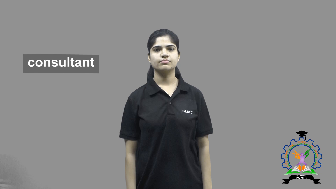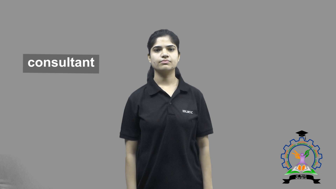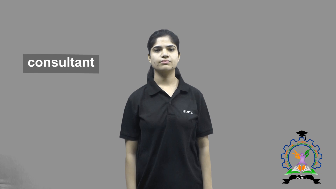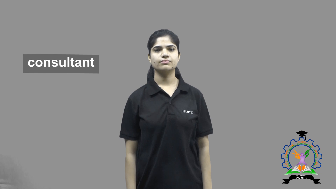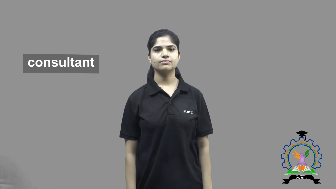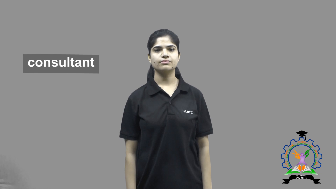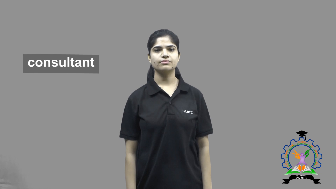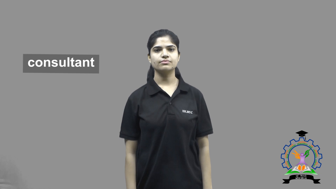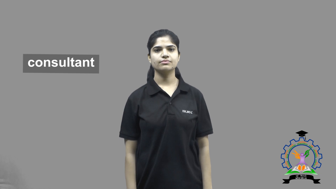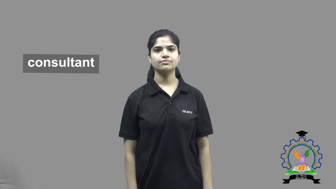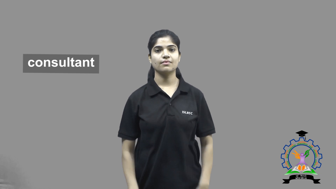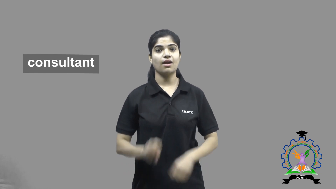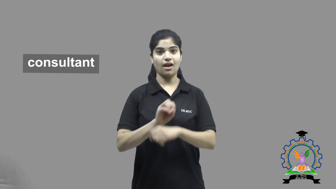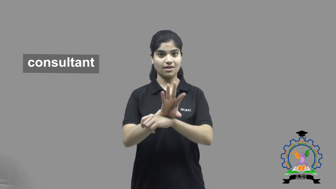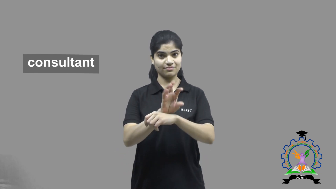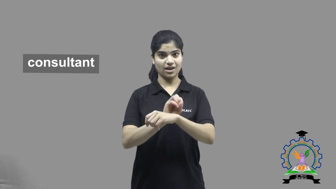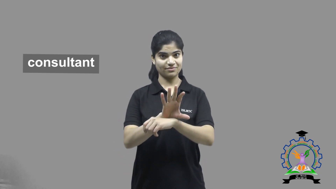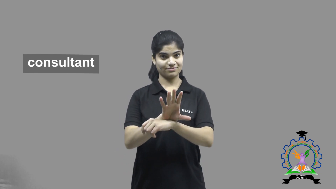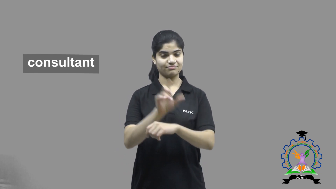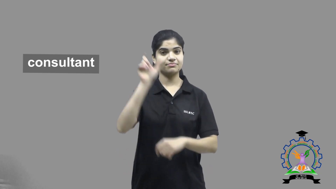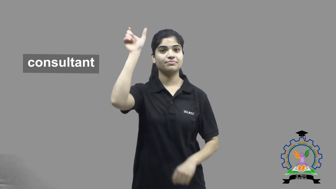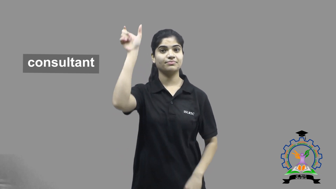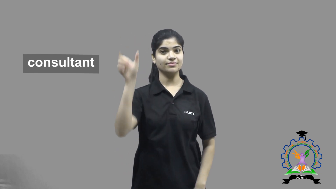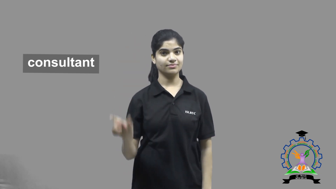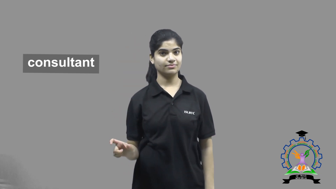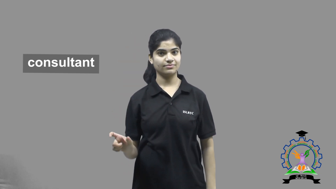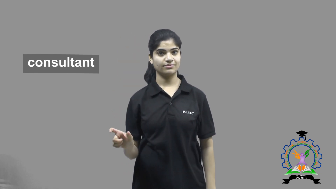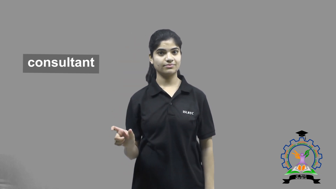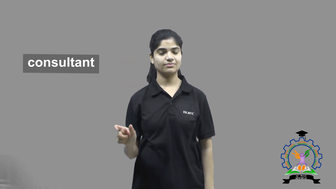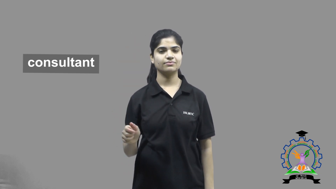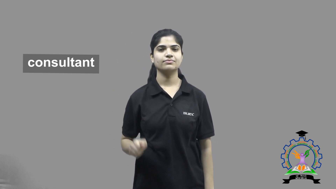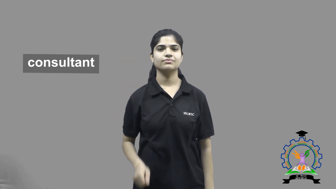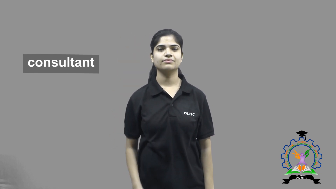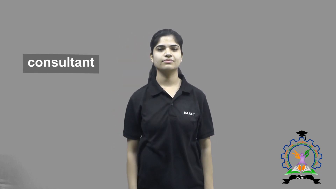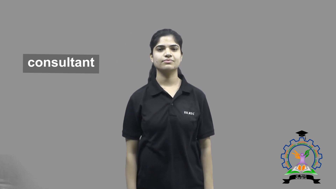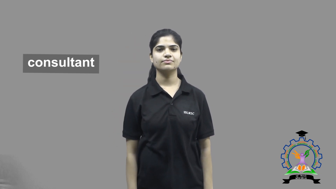consultant